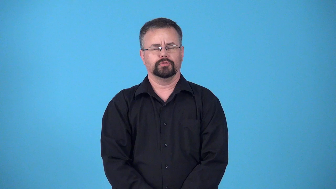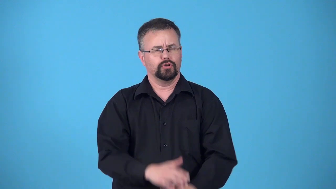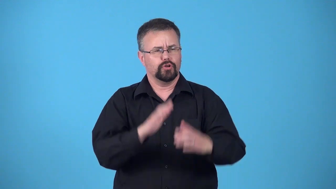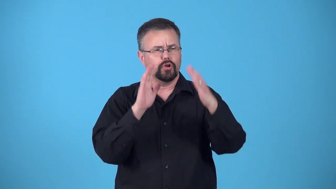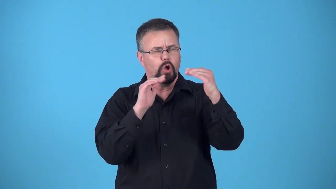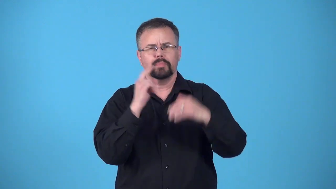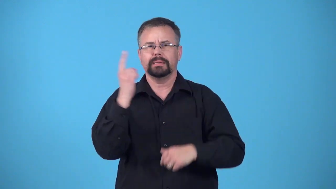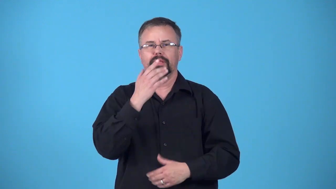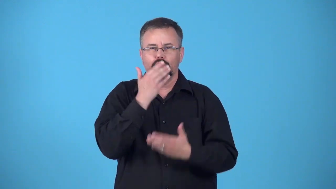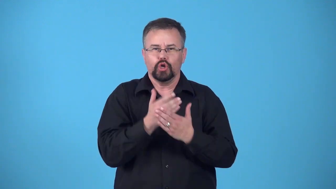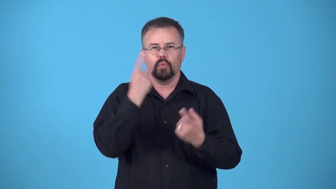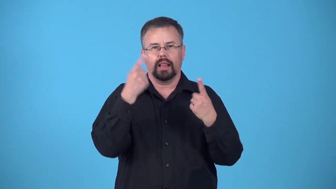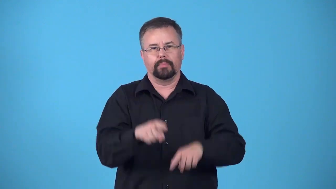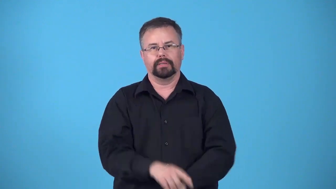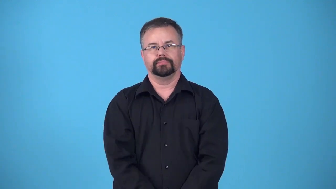third time's a charm